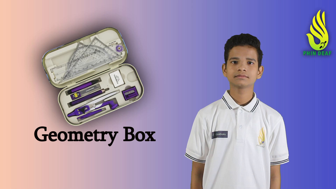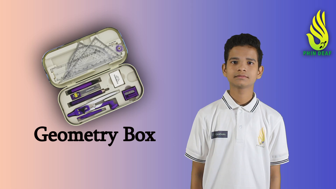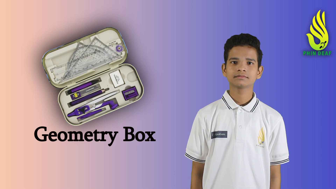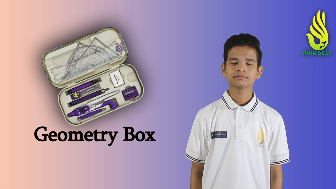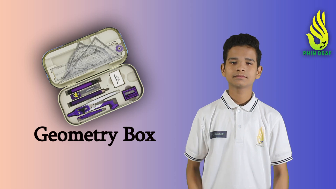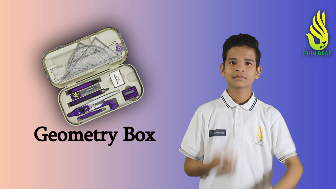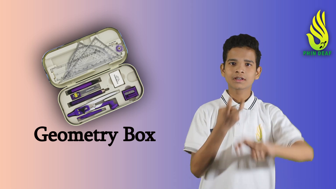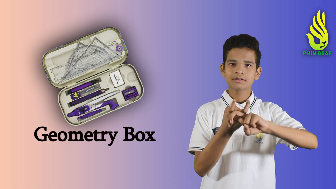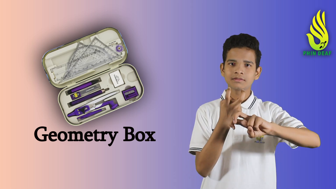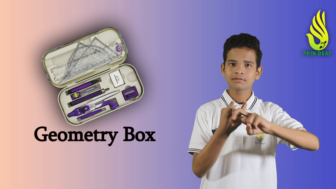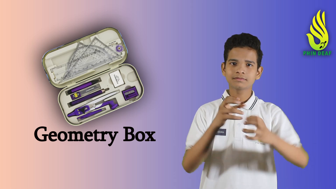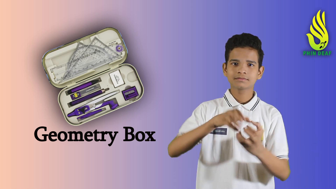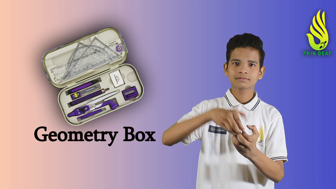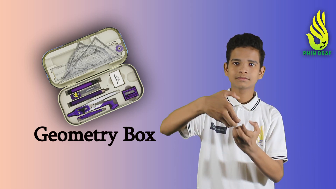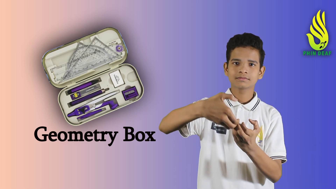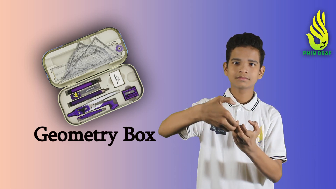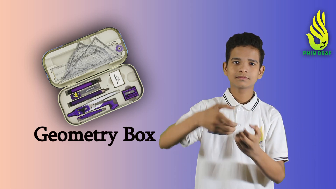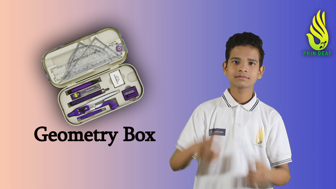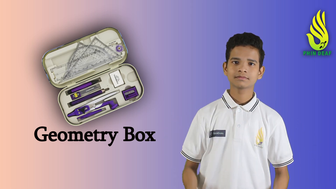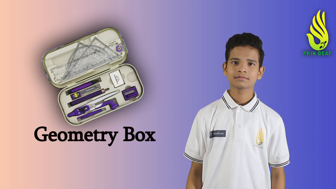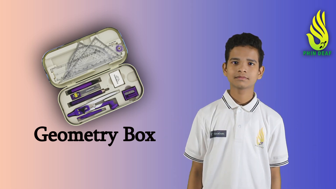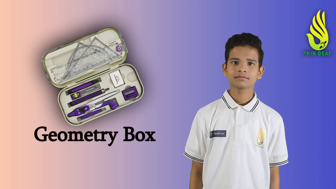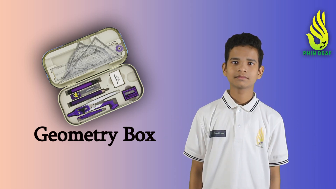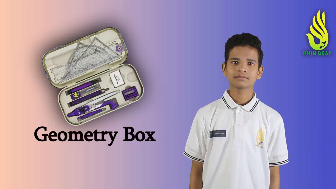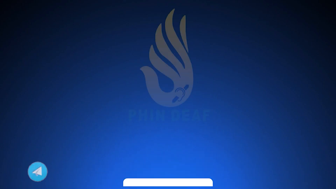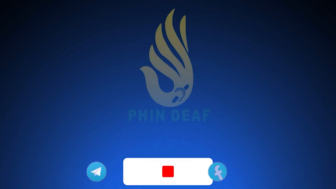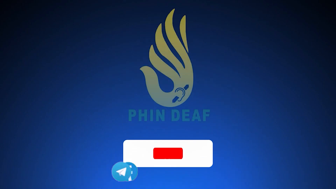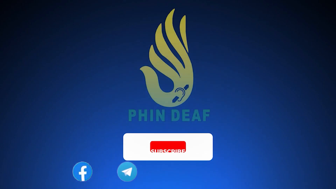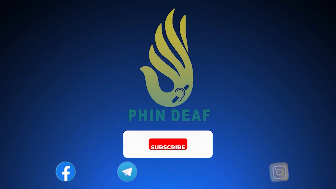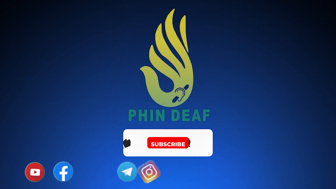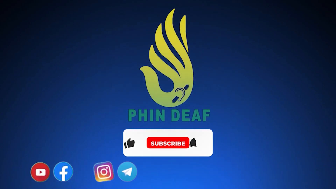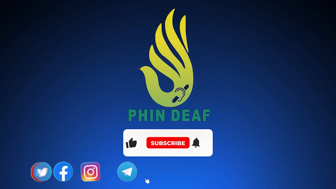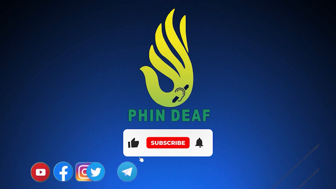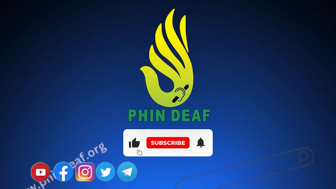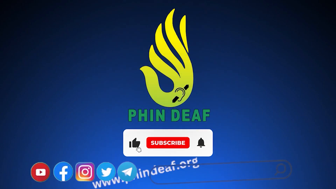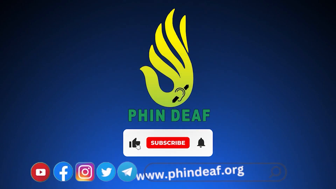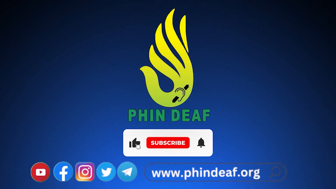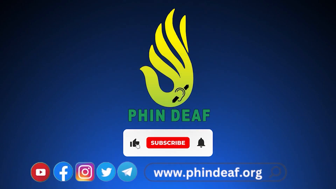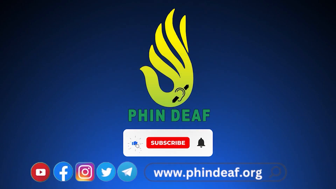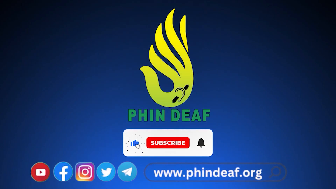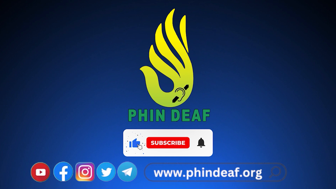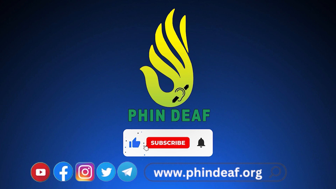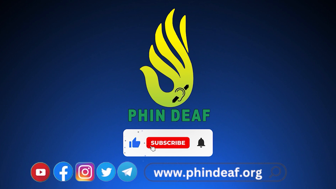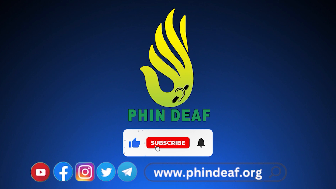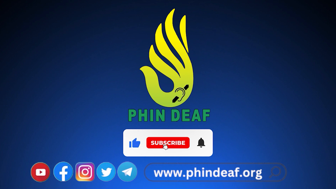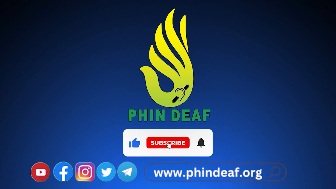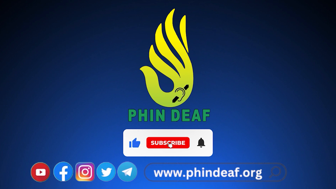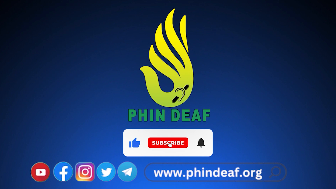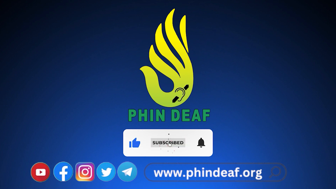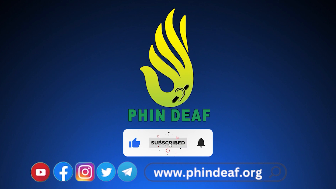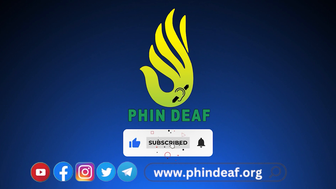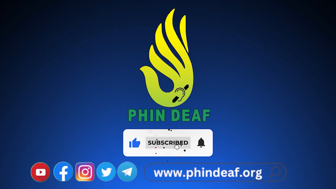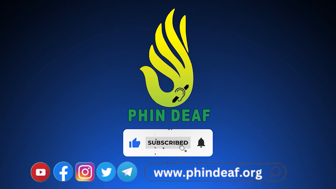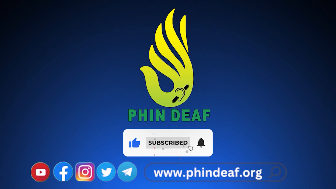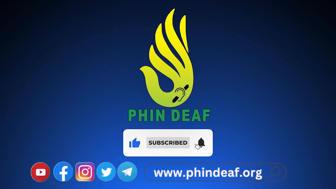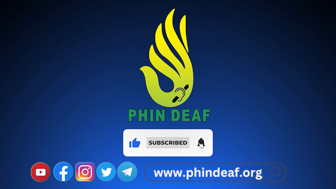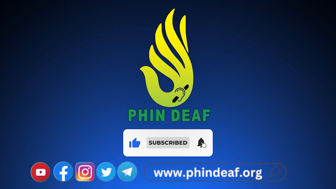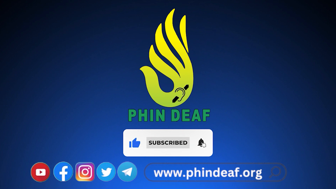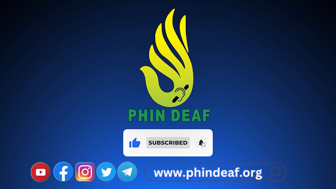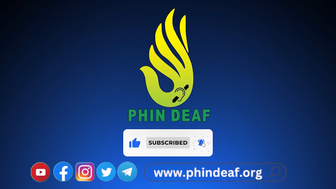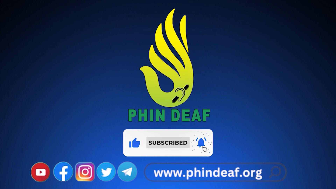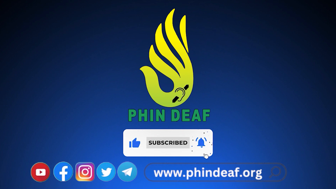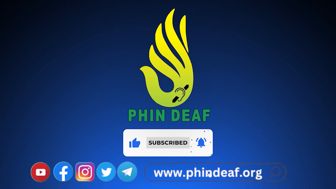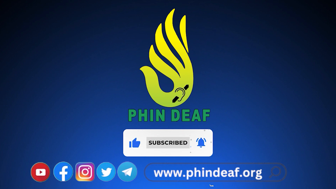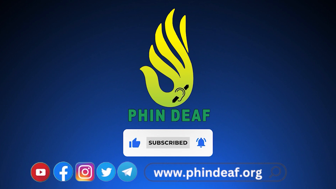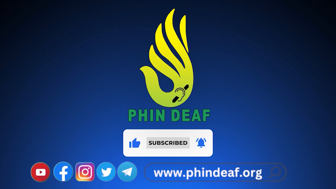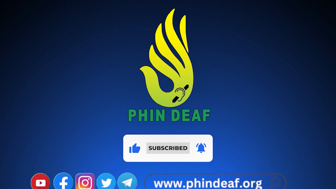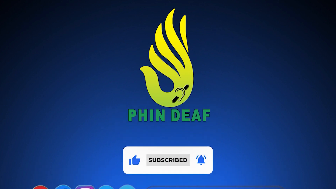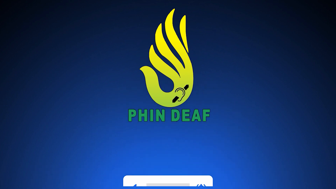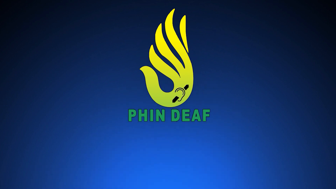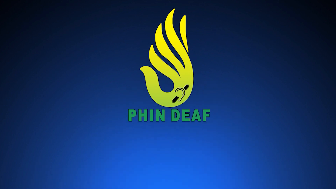Geometry Box